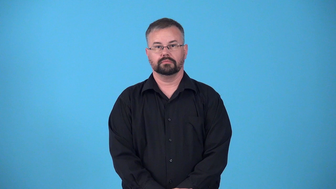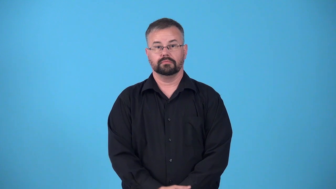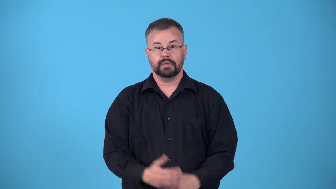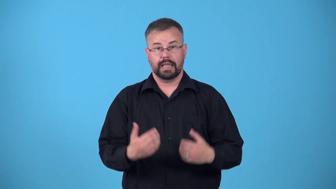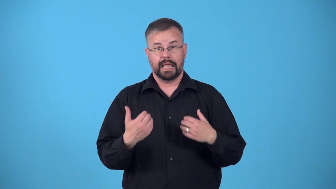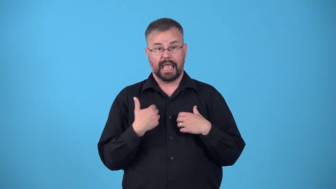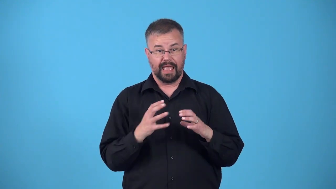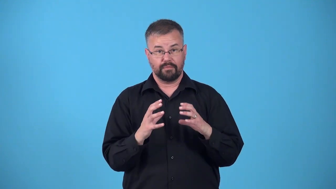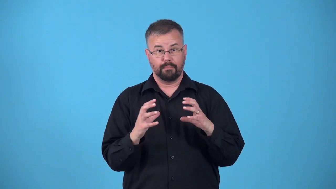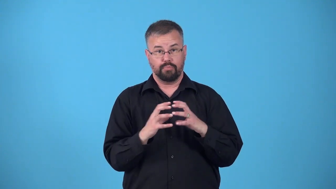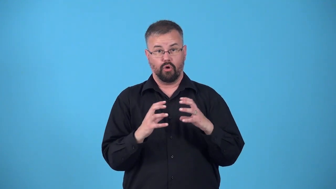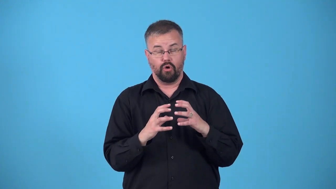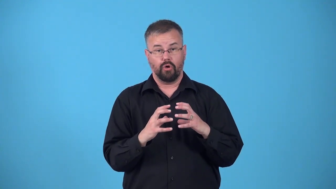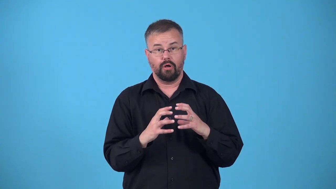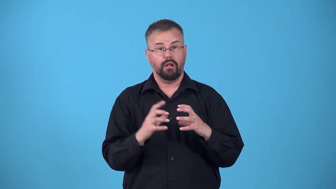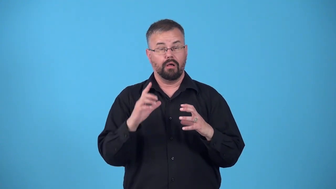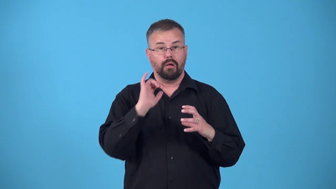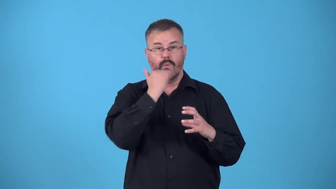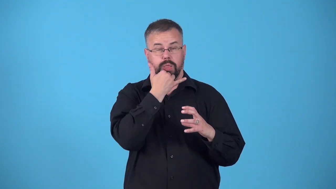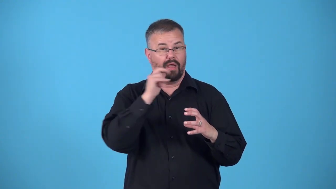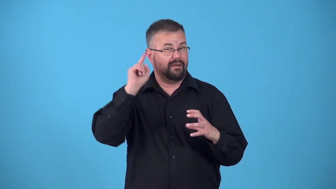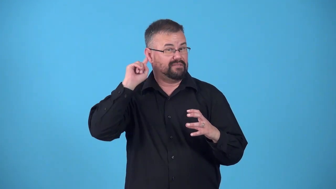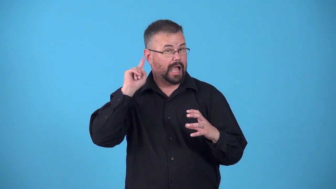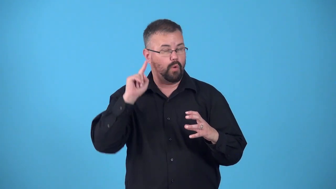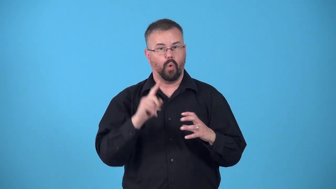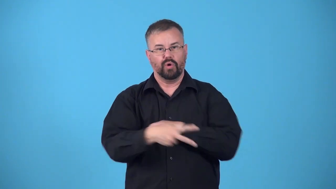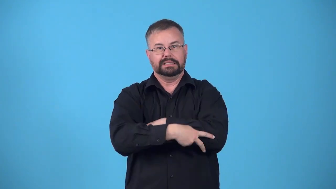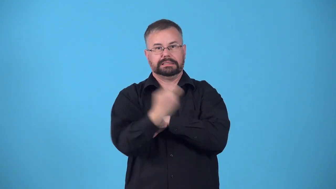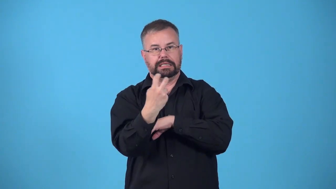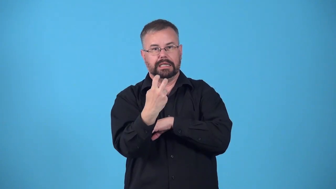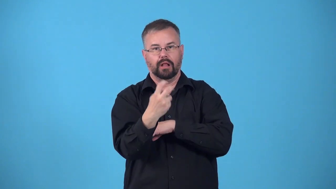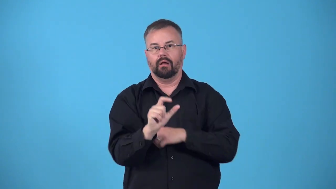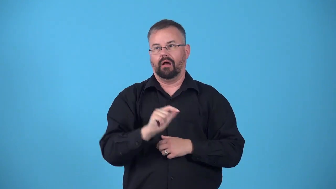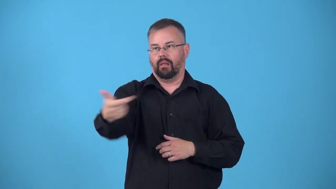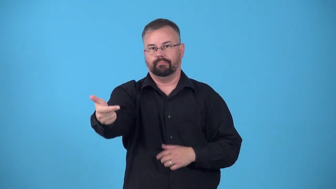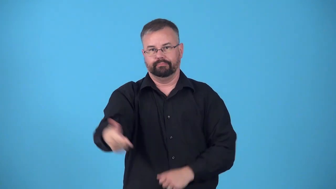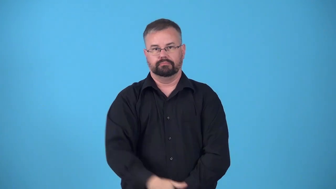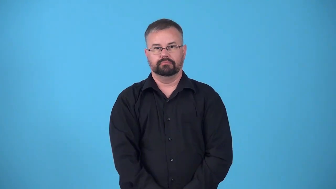turnover in a game